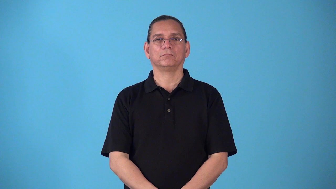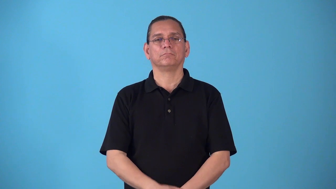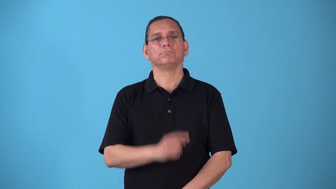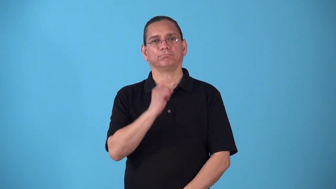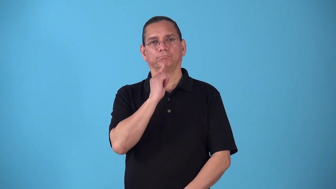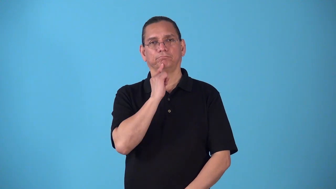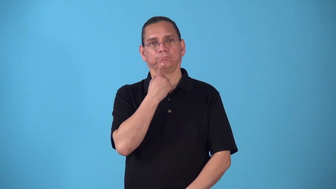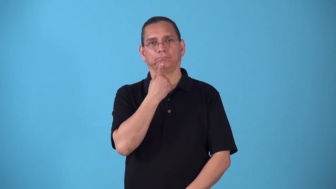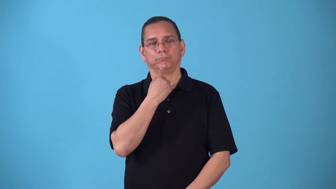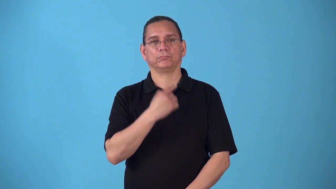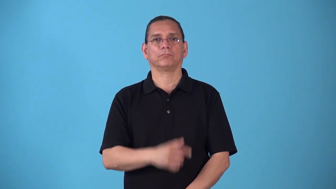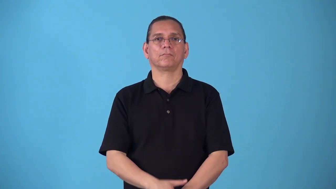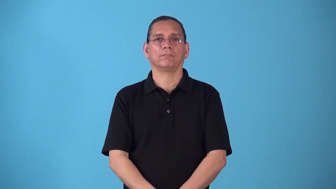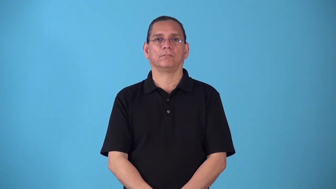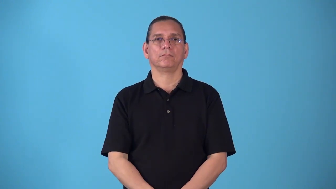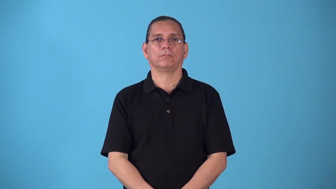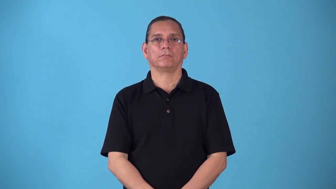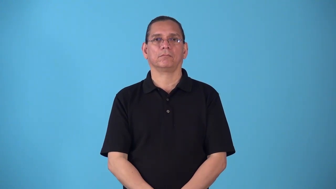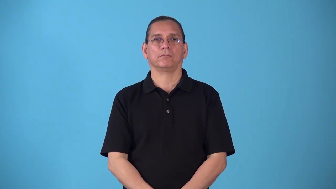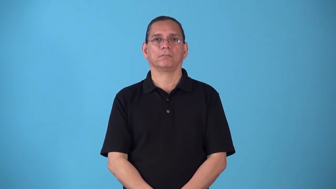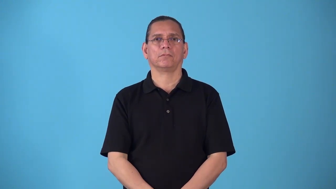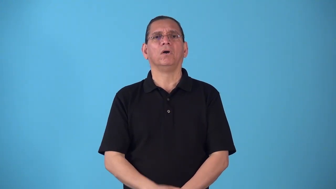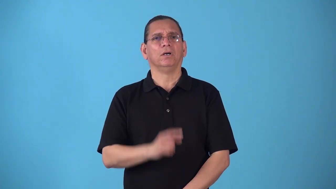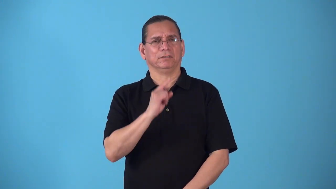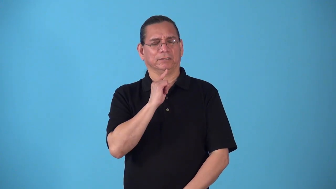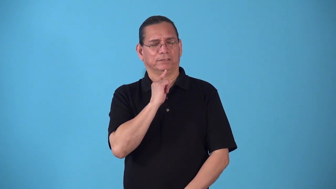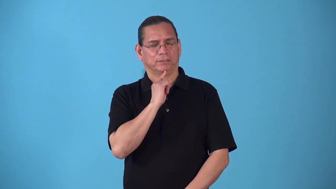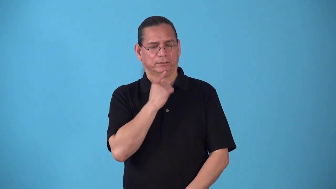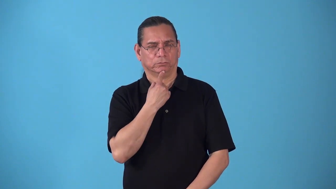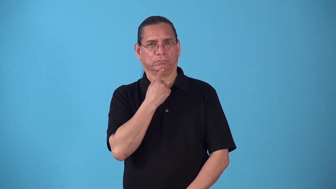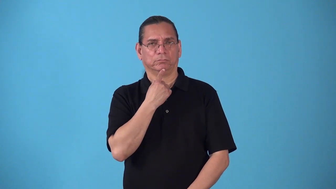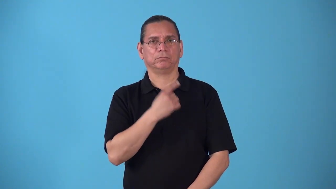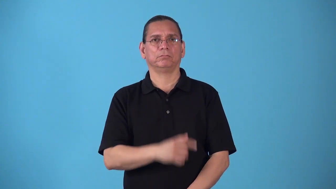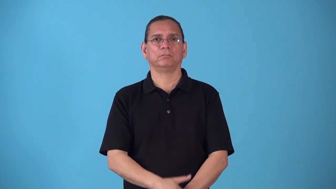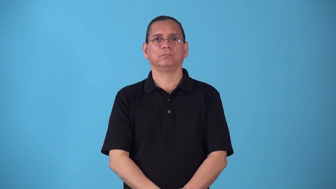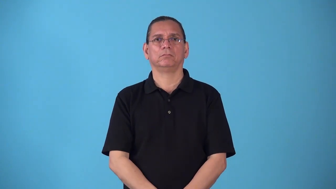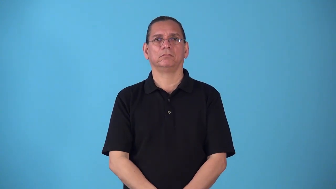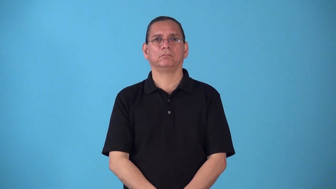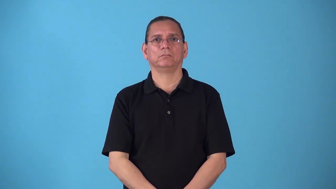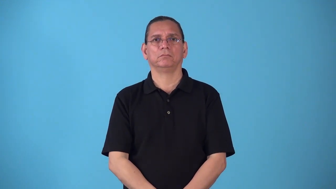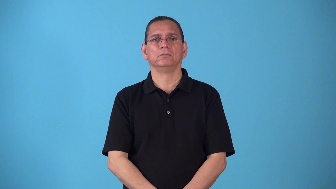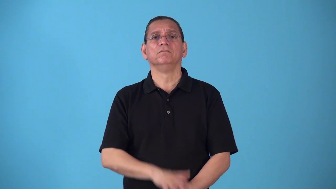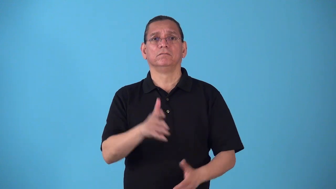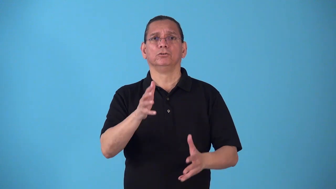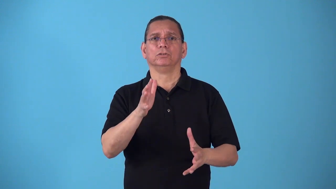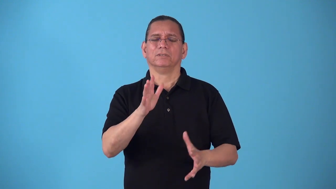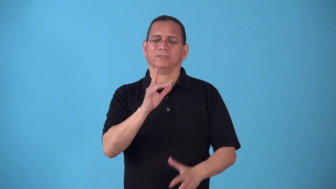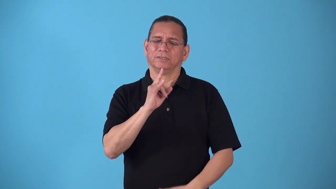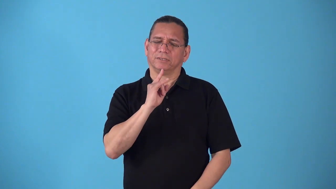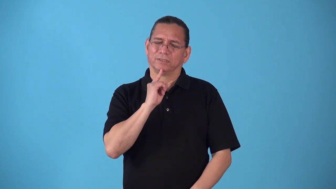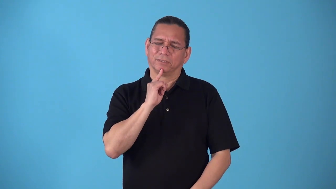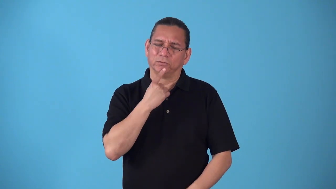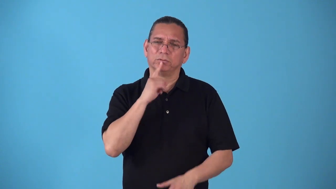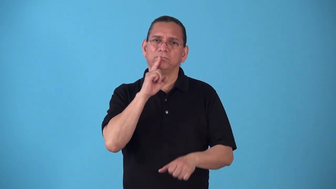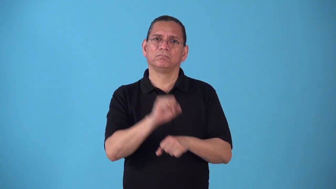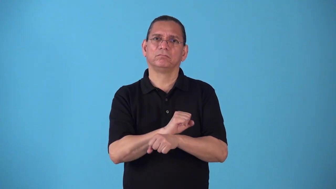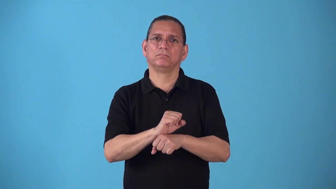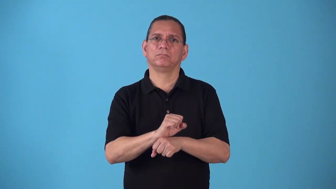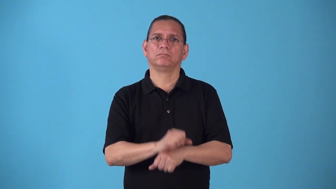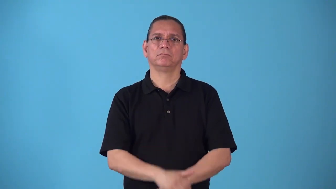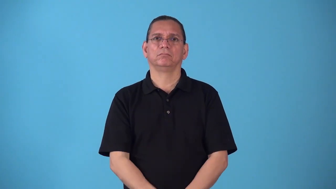severe,more severe,most severe